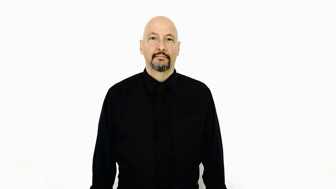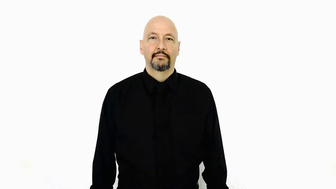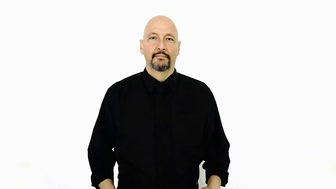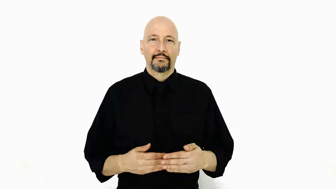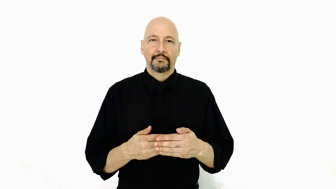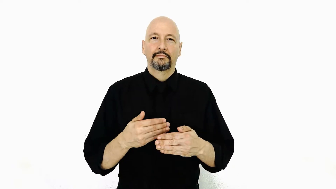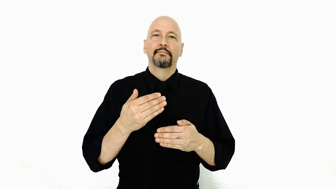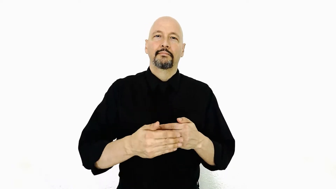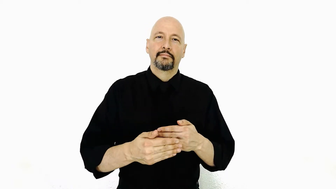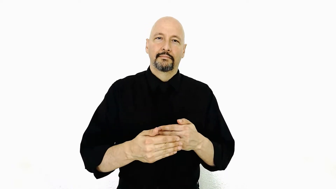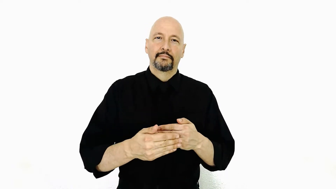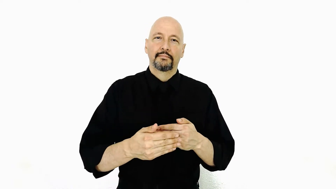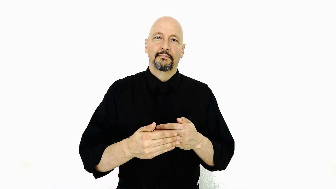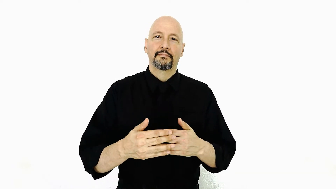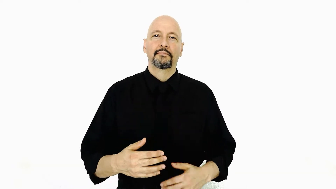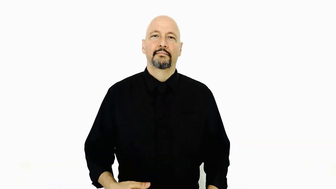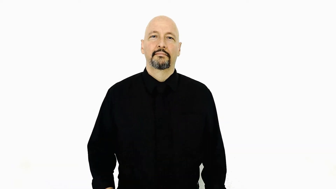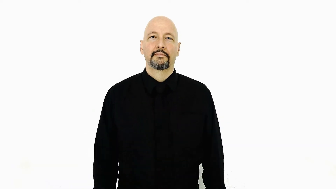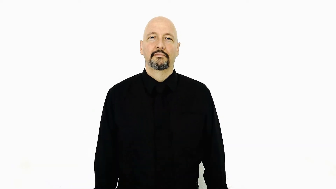next (general sign)